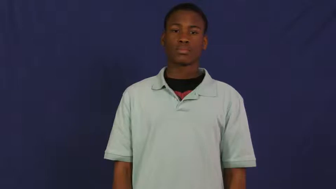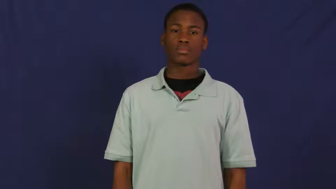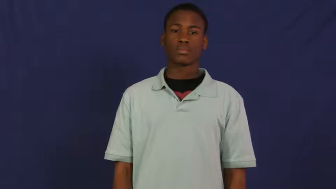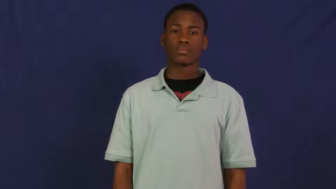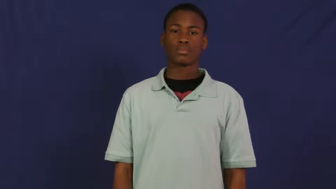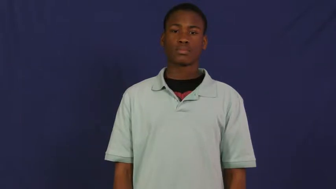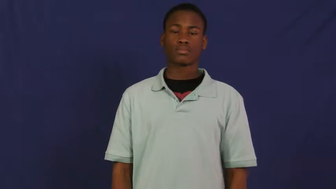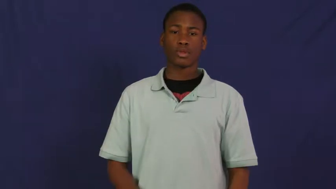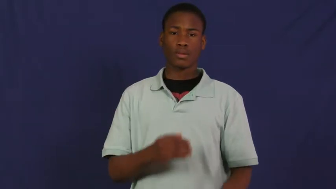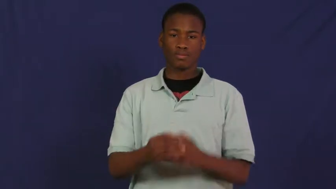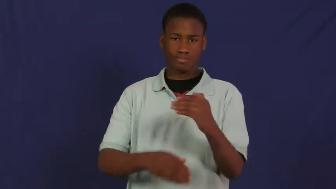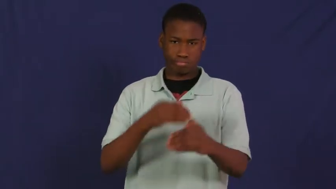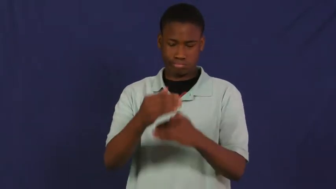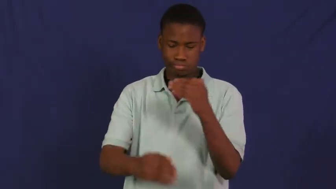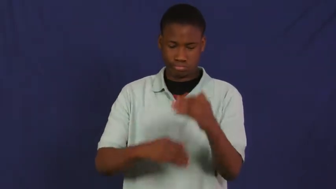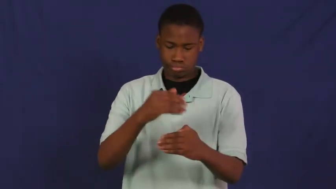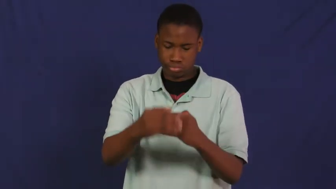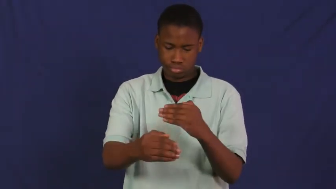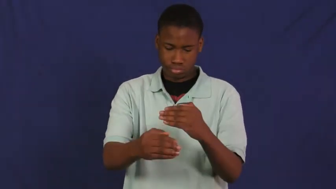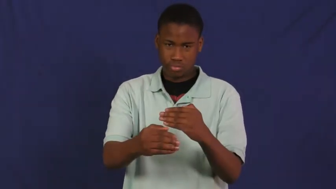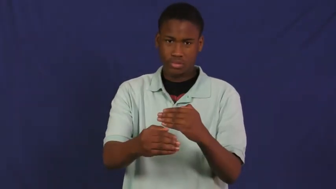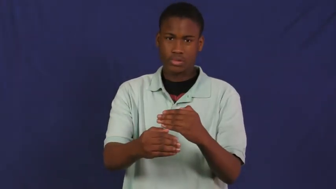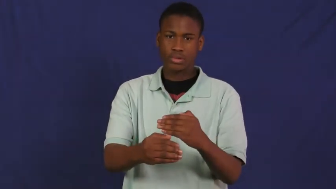progressive